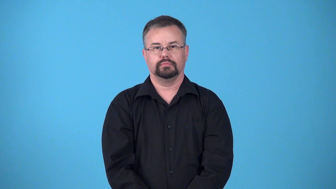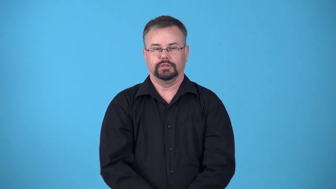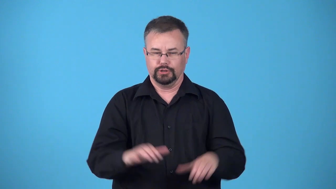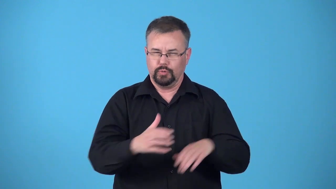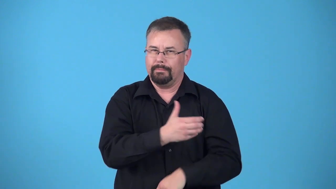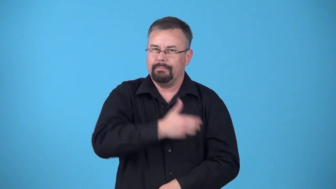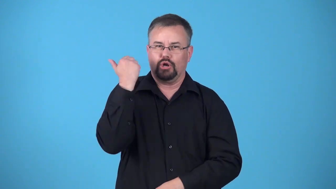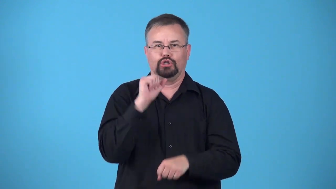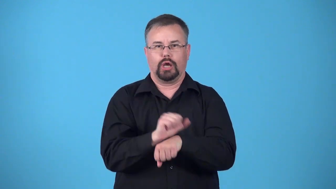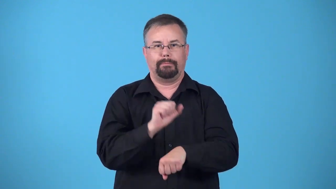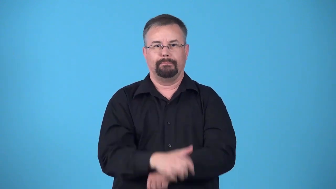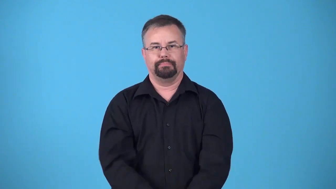make a good fist